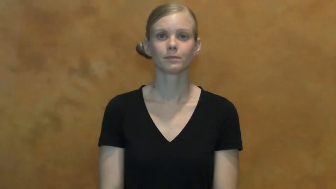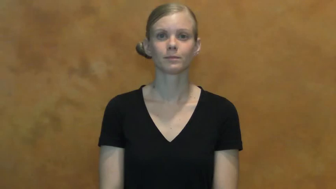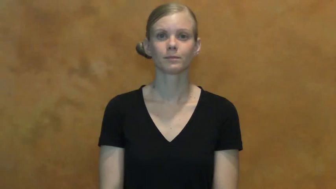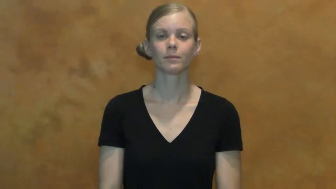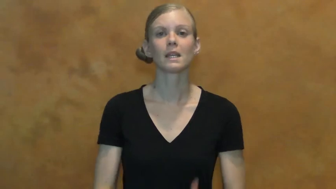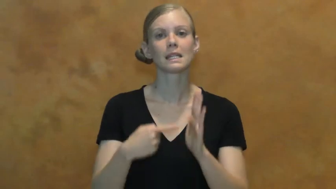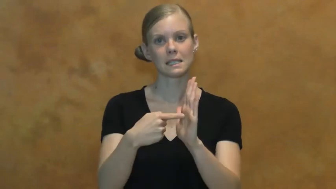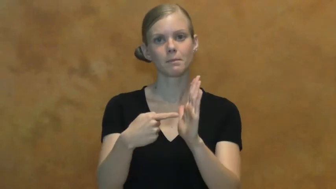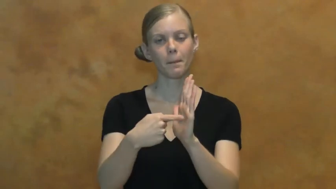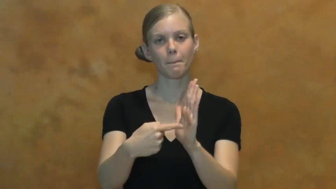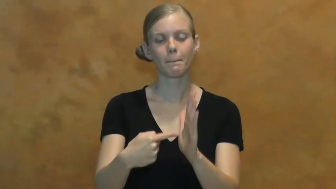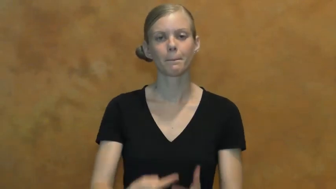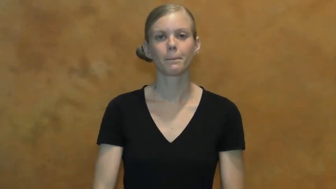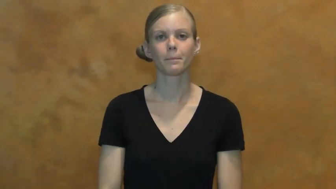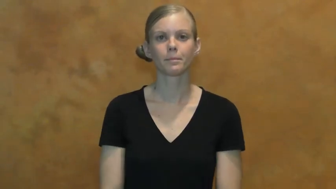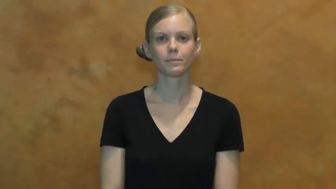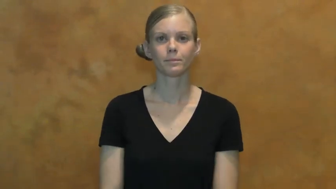symptom